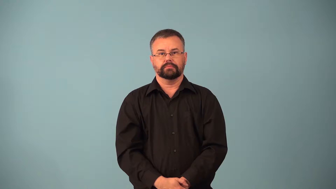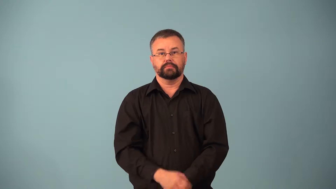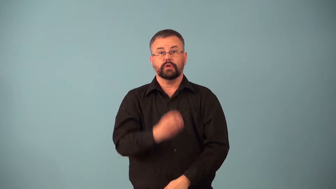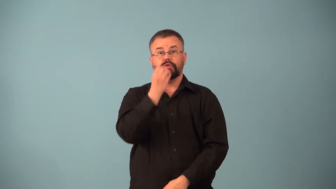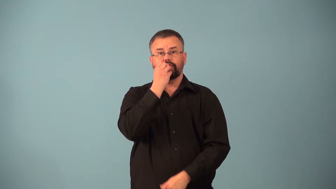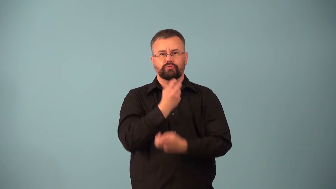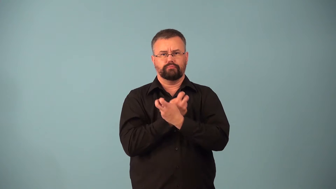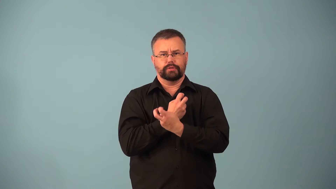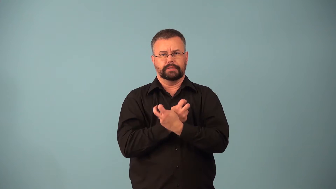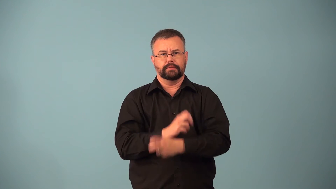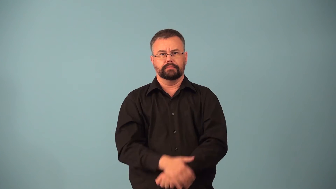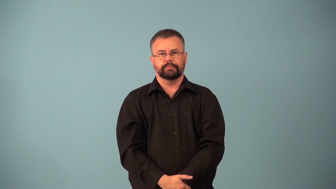botulism